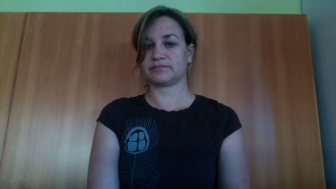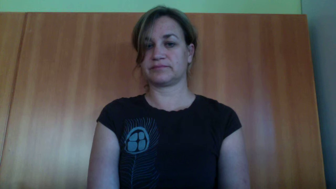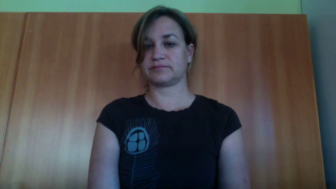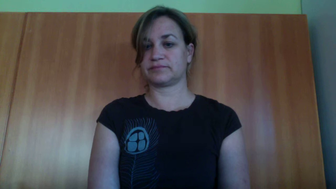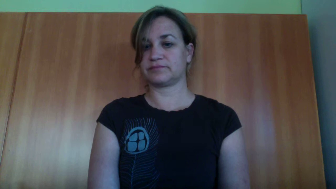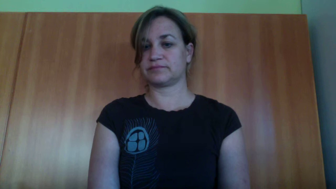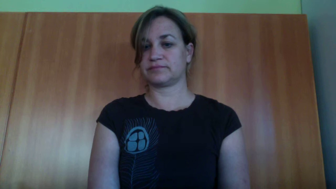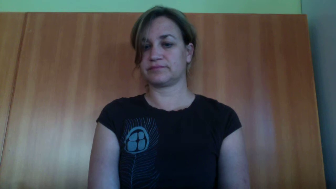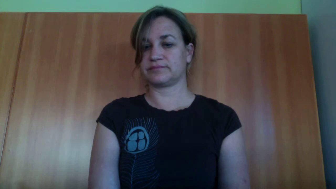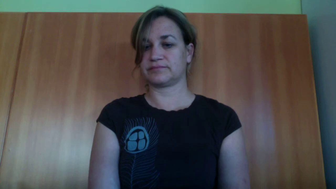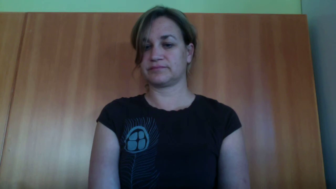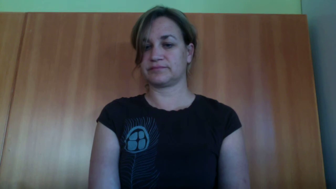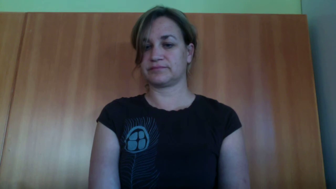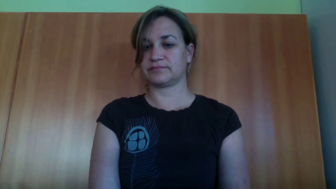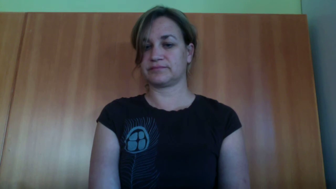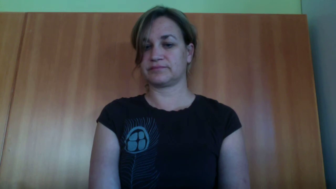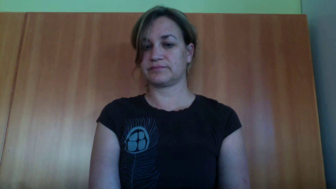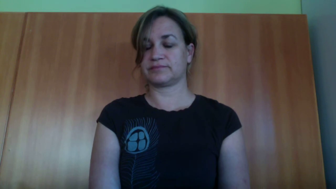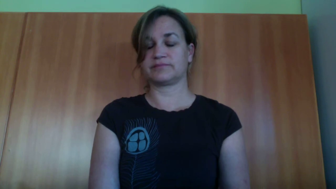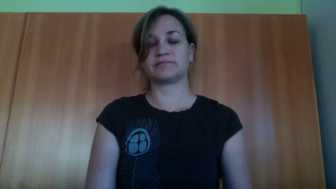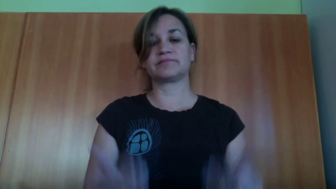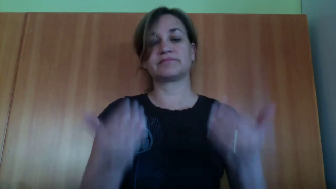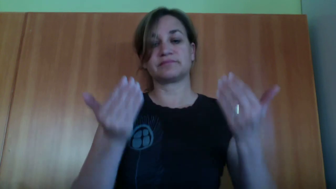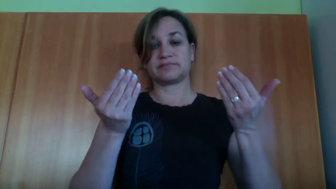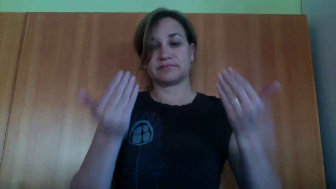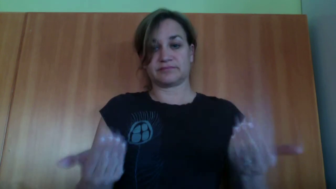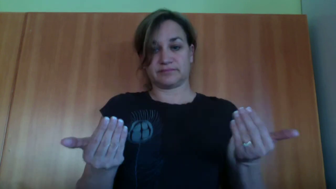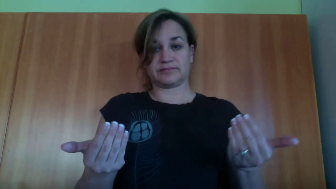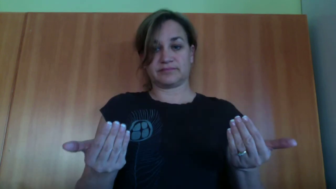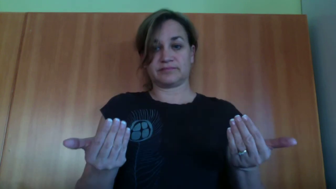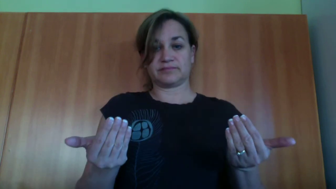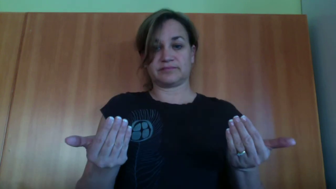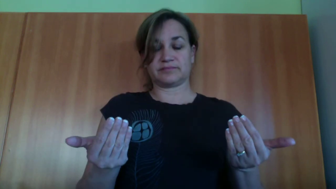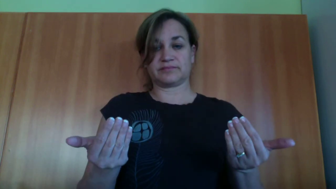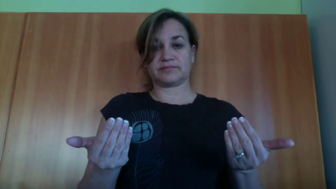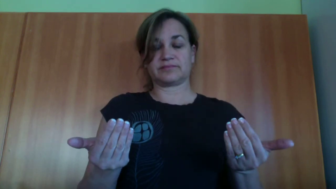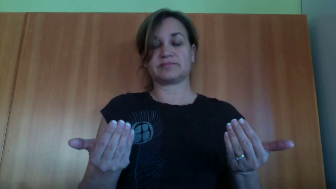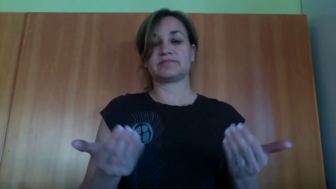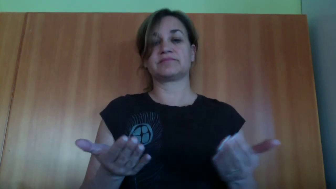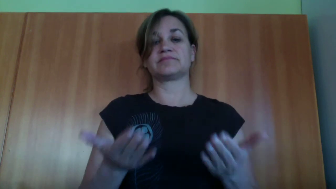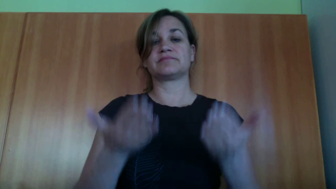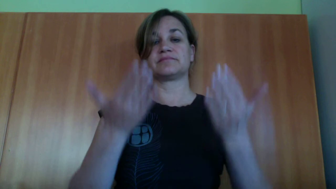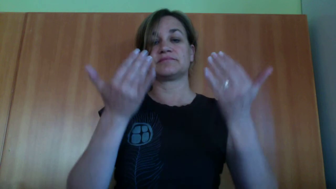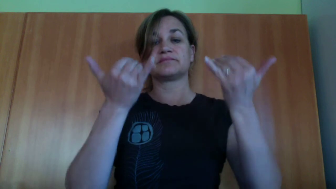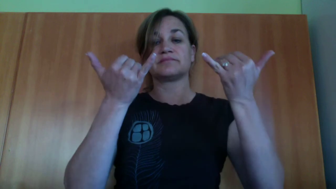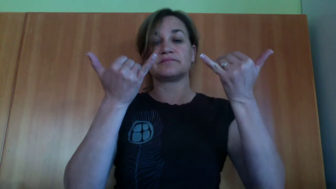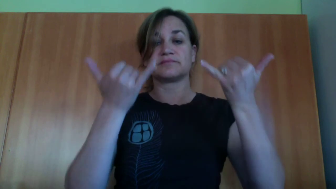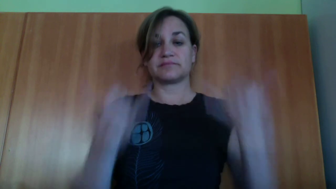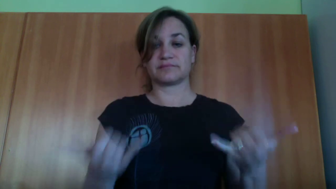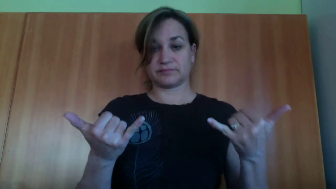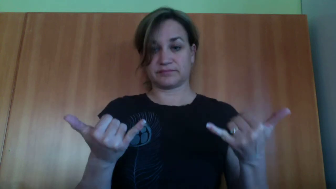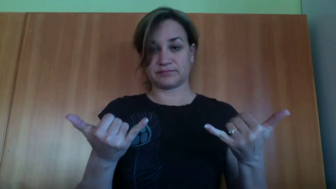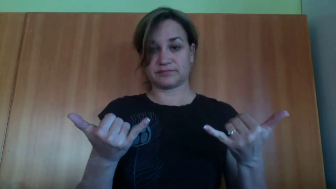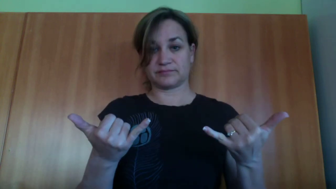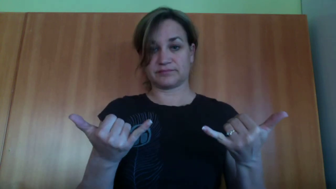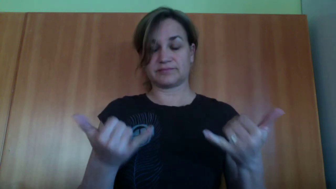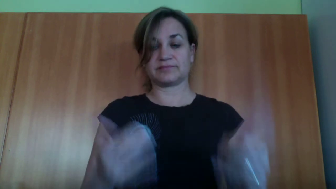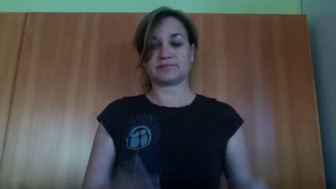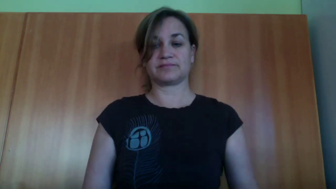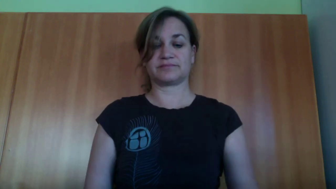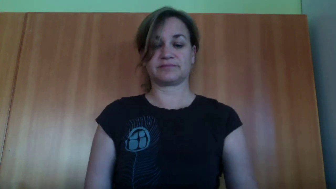NOW/ TODAY